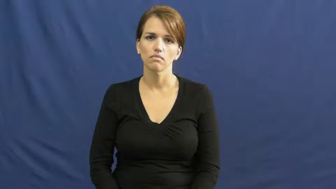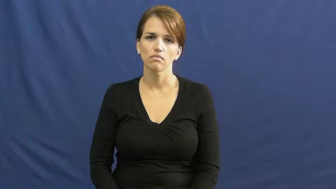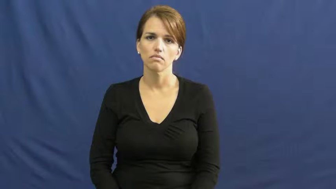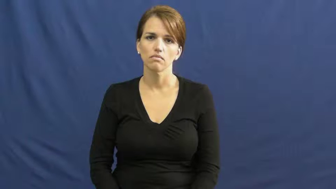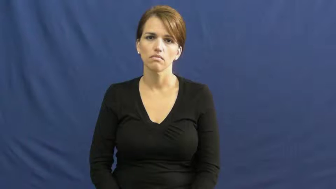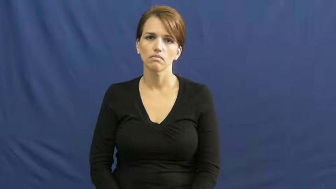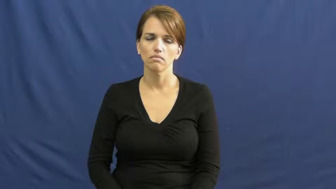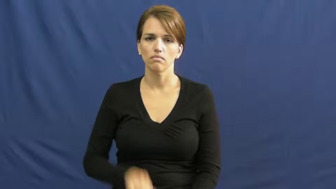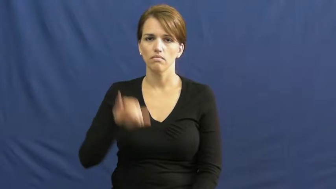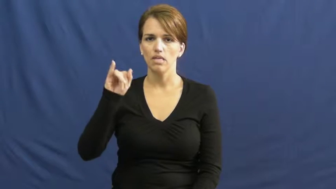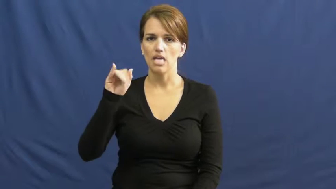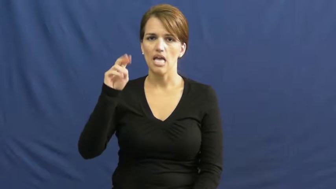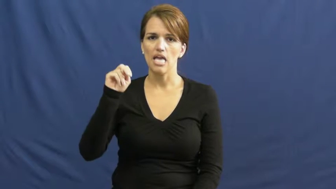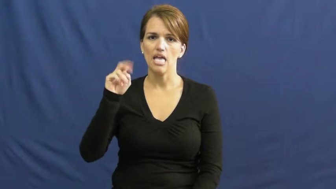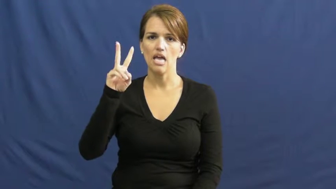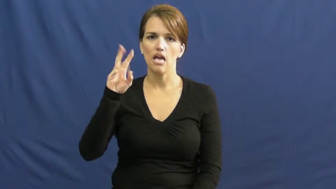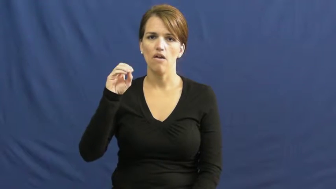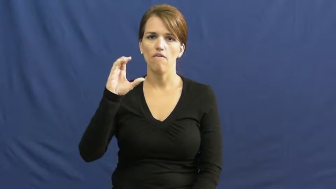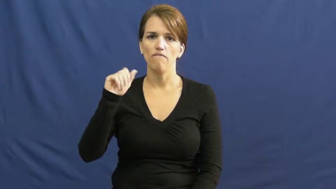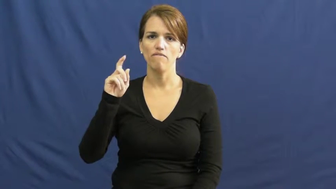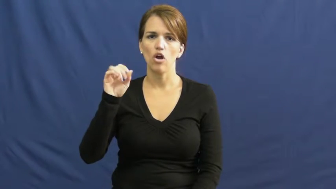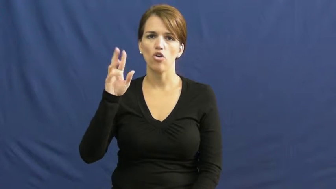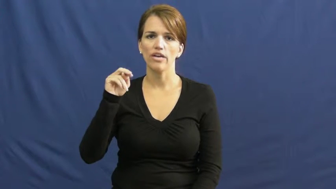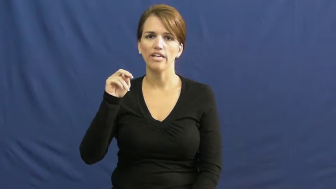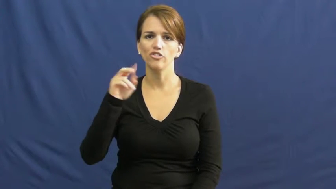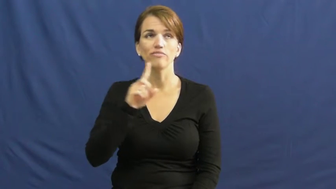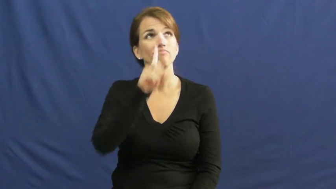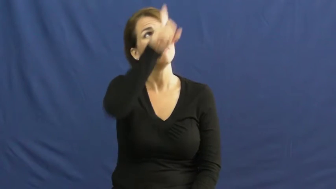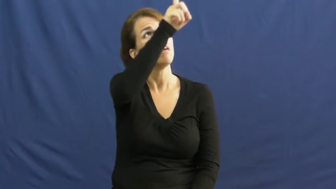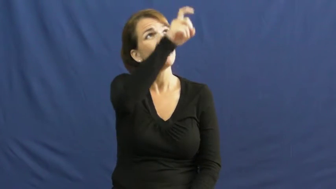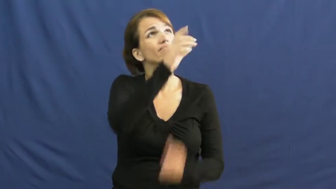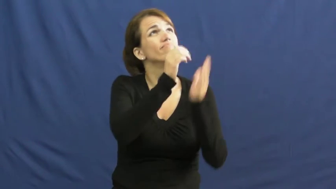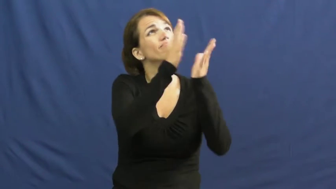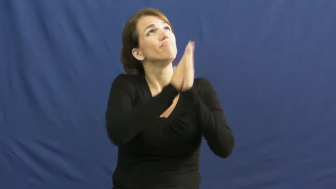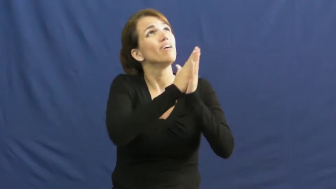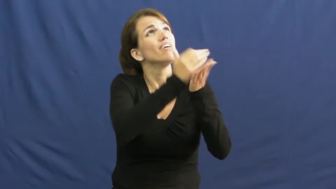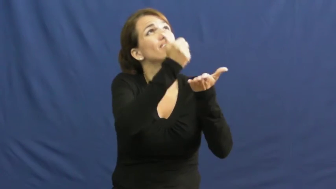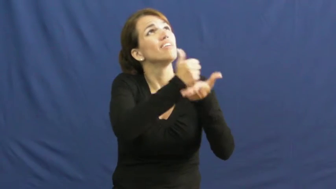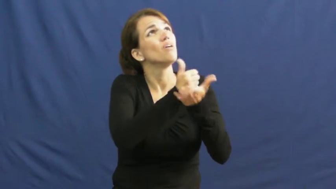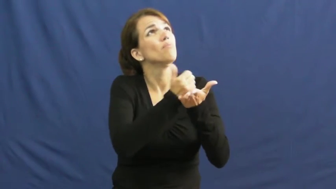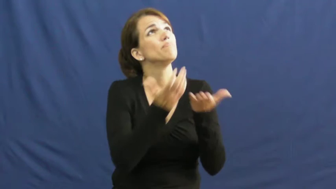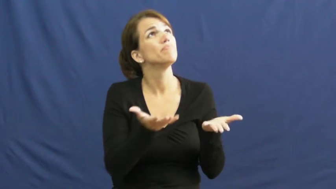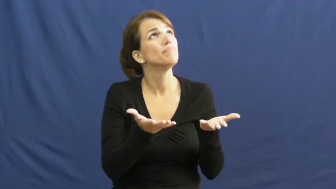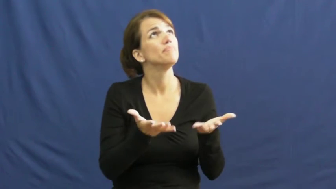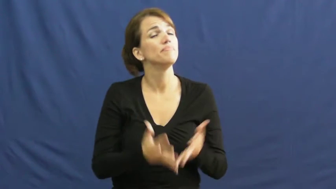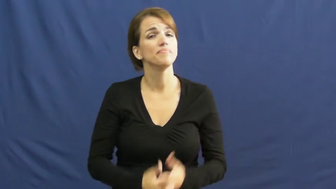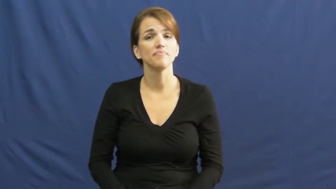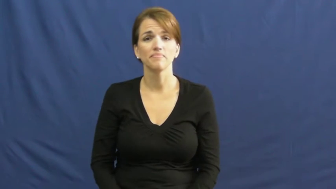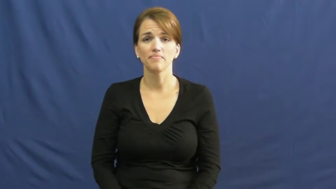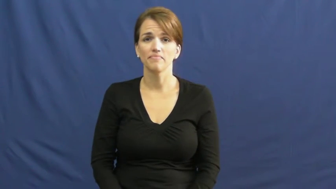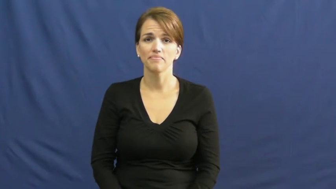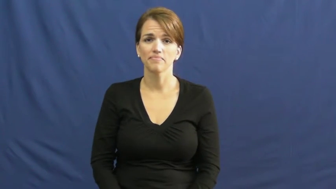invocation